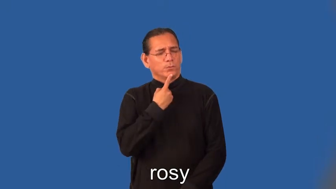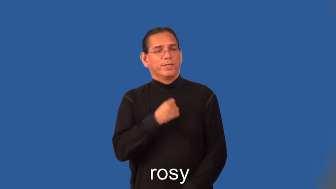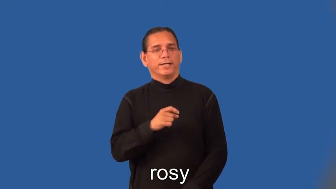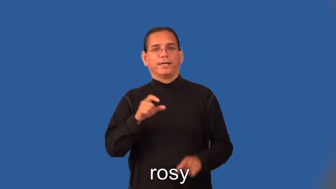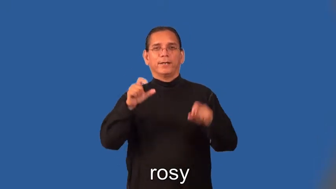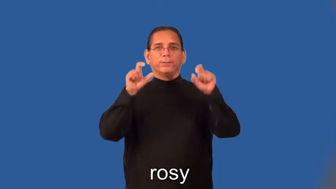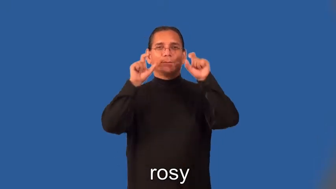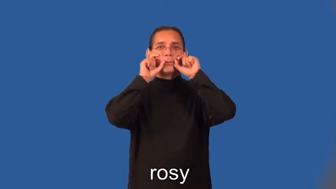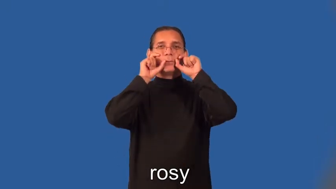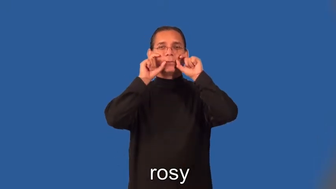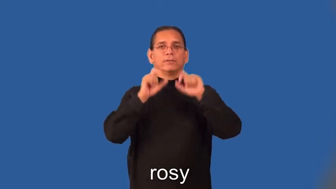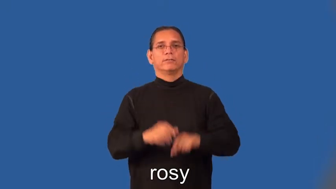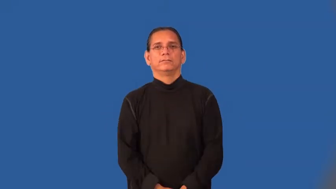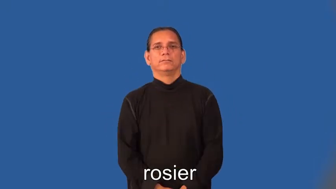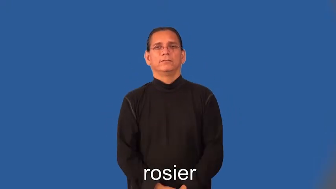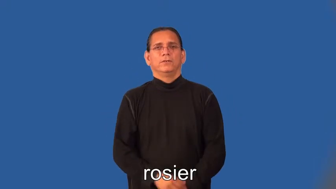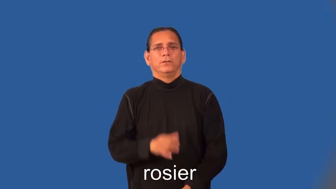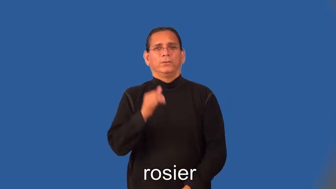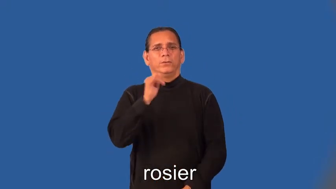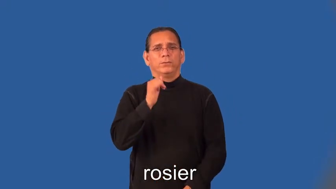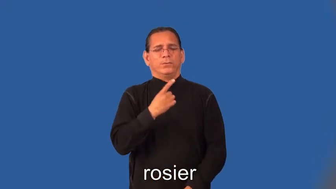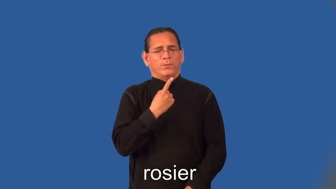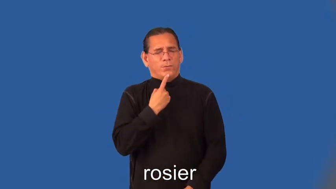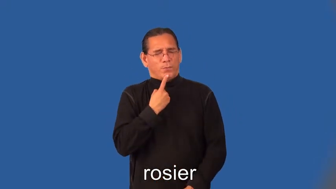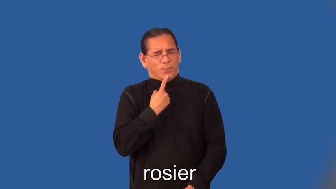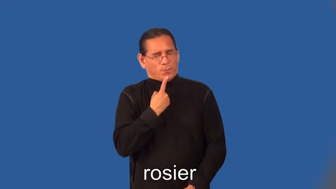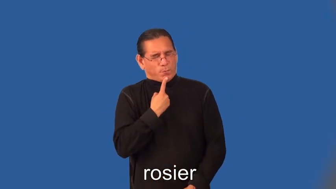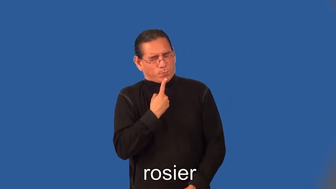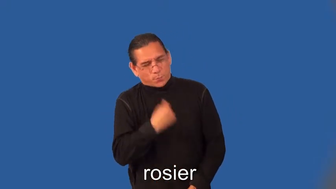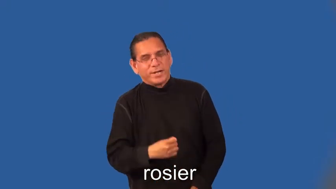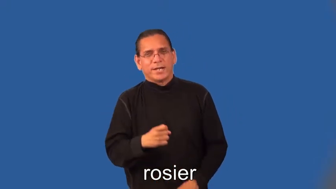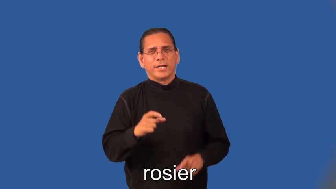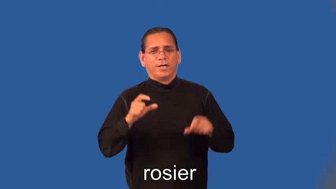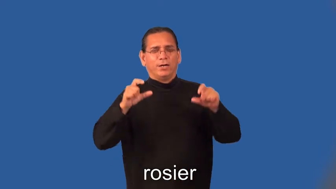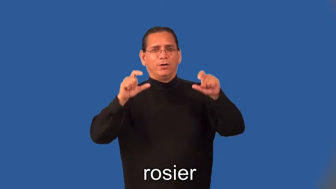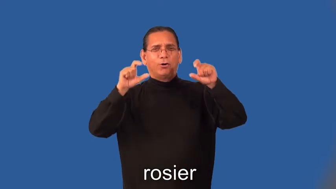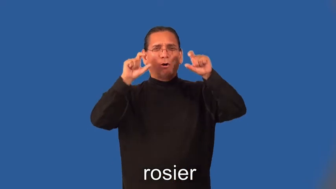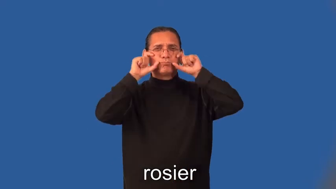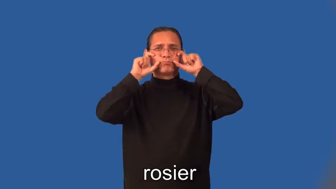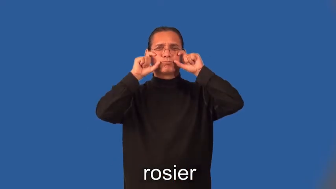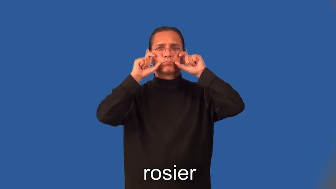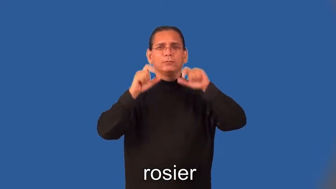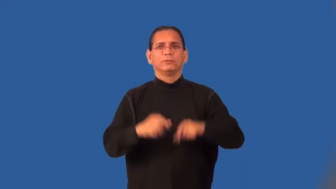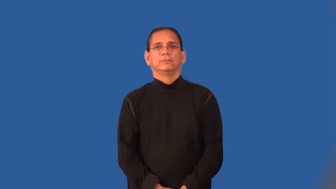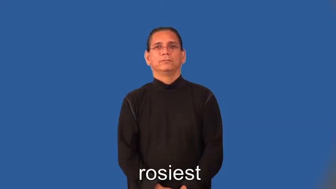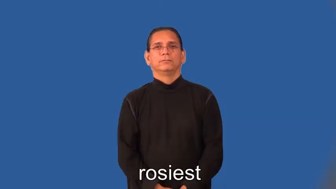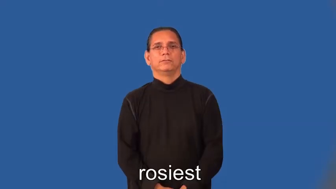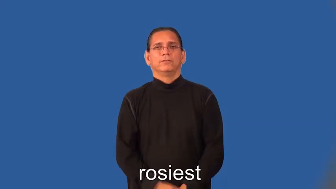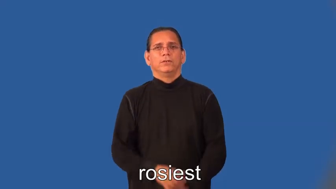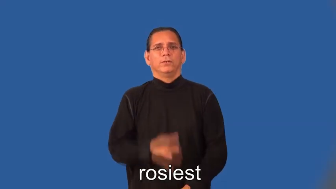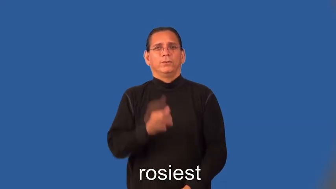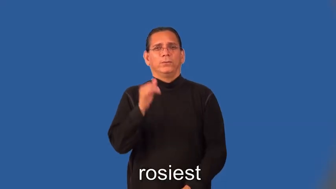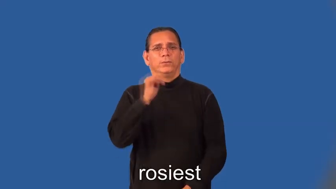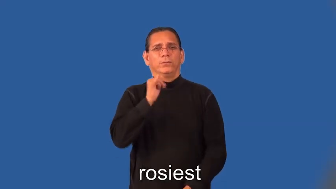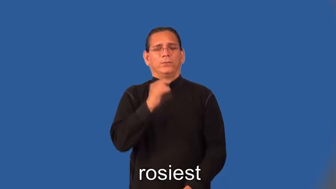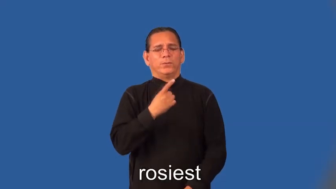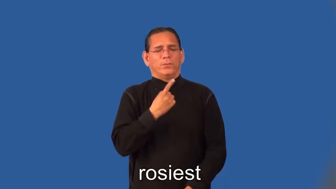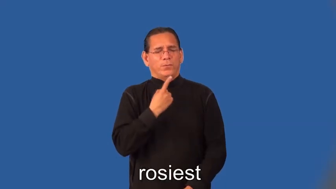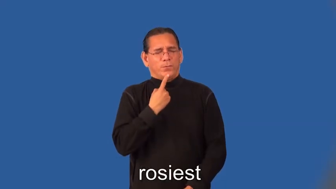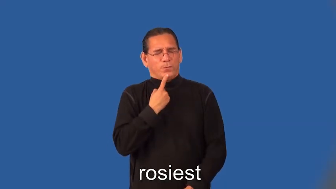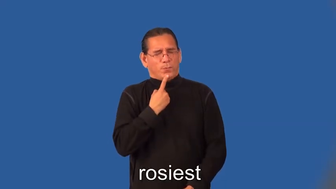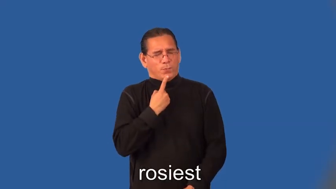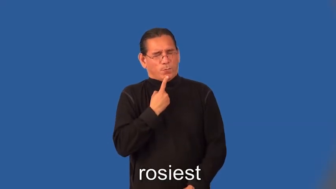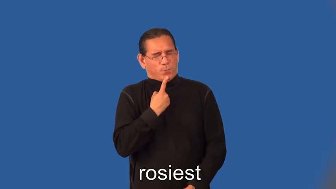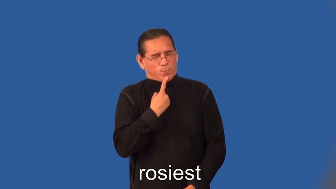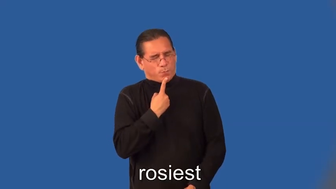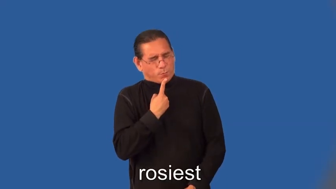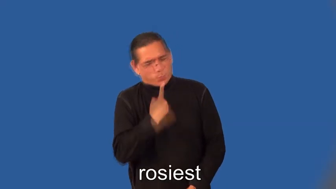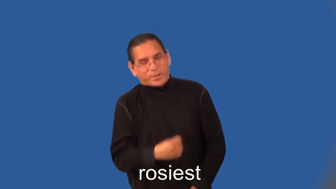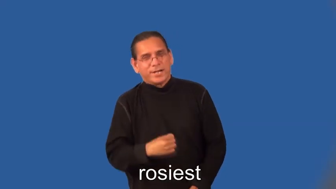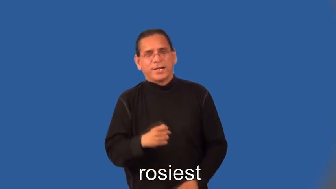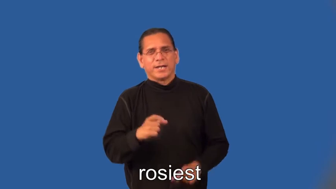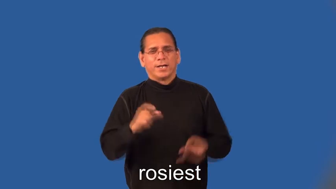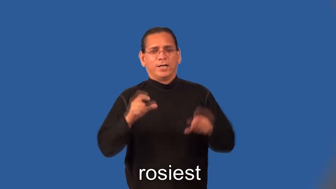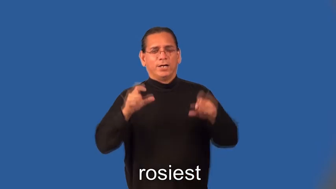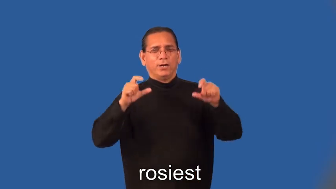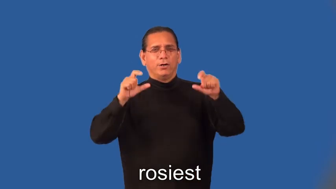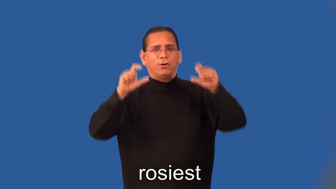rosier,rosiest-cheeks